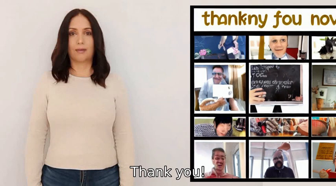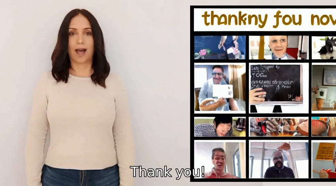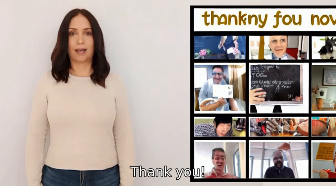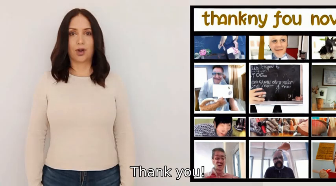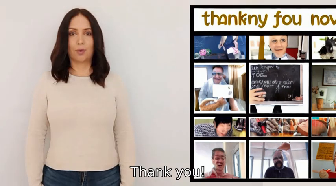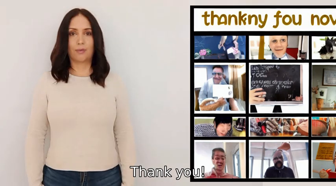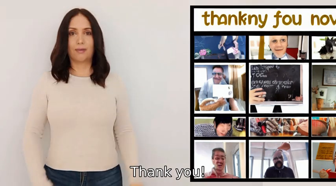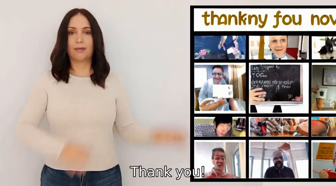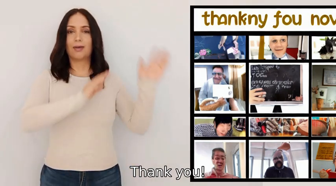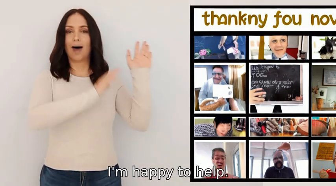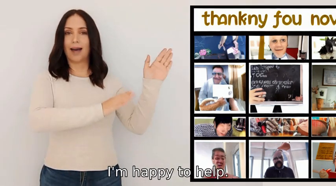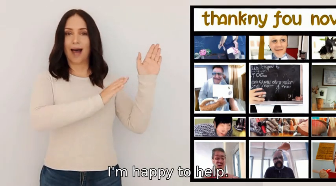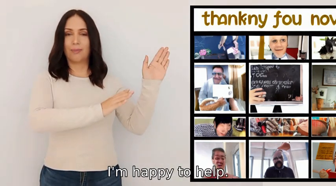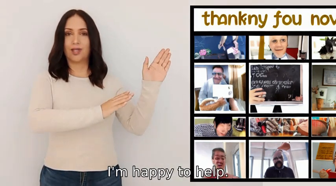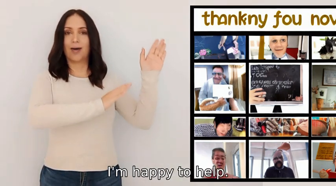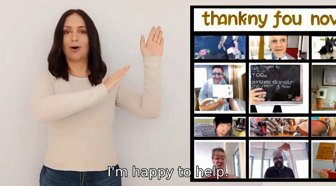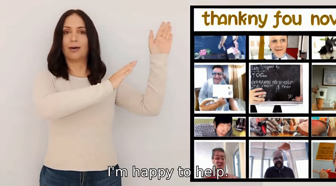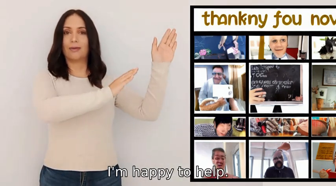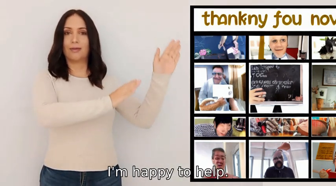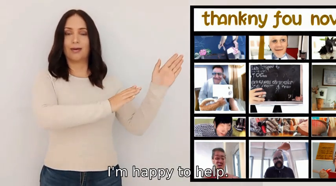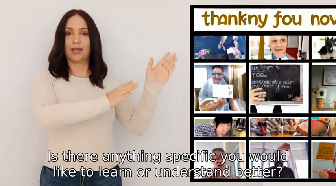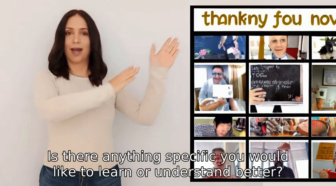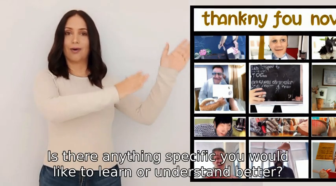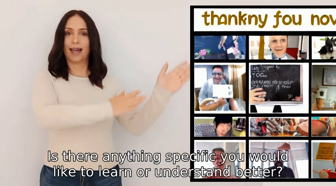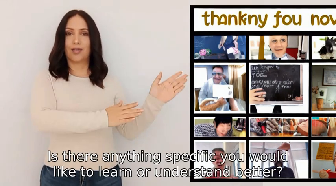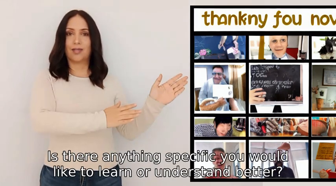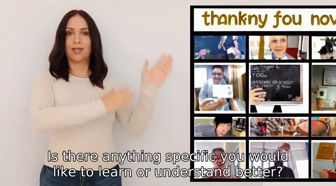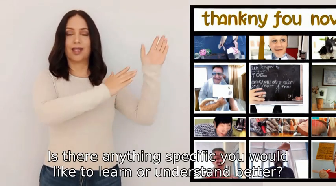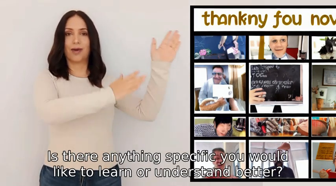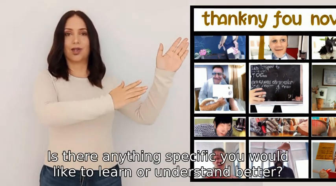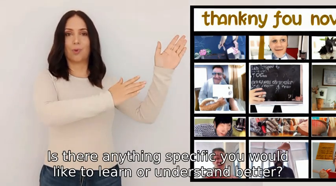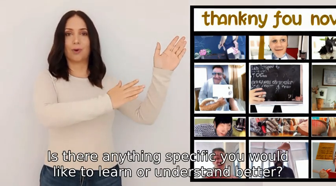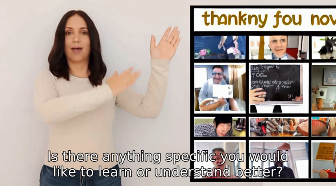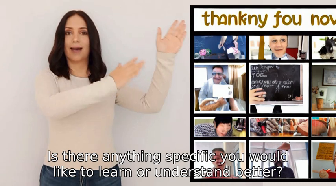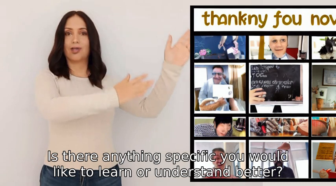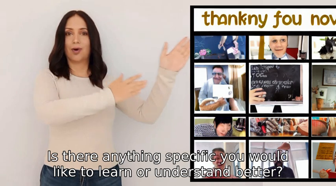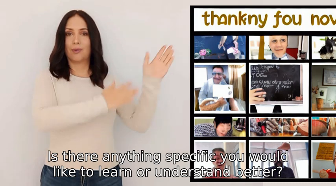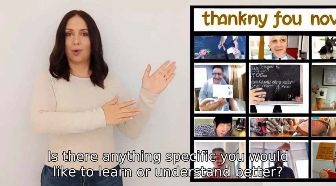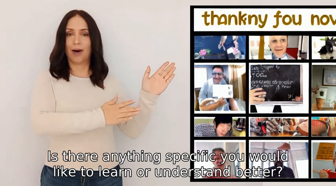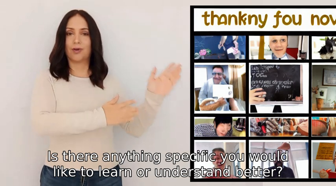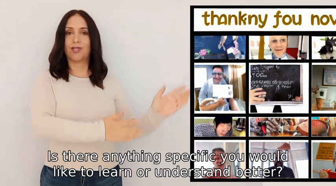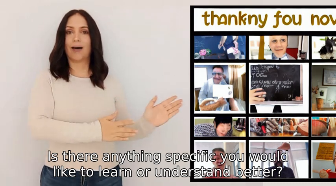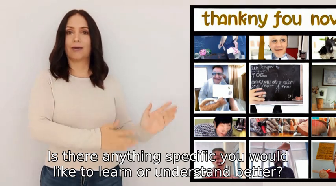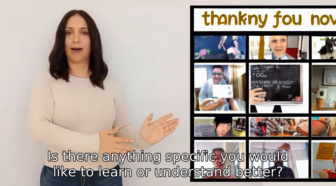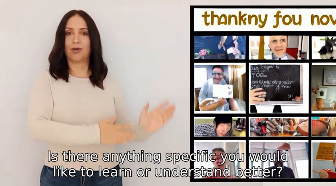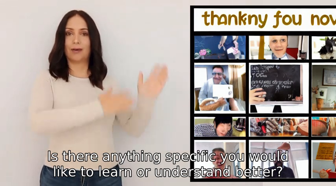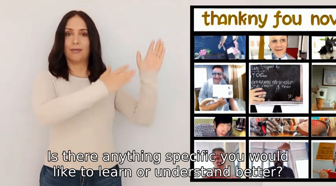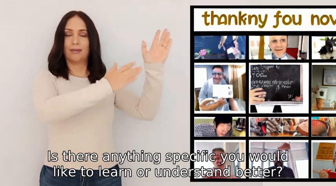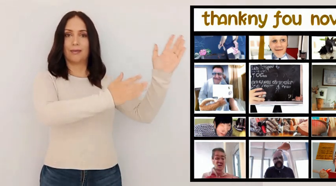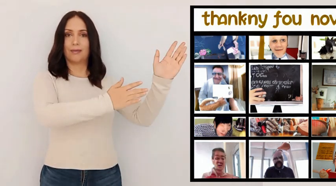I think here is cheaper than any tutorials